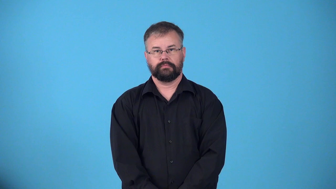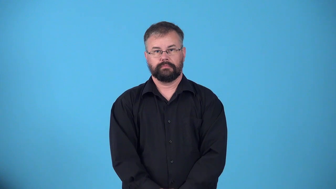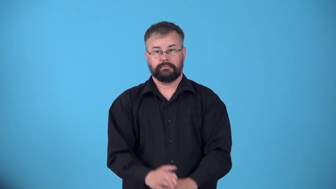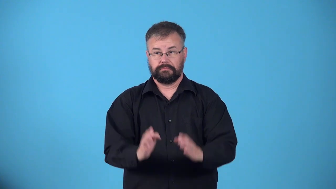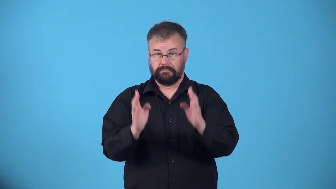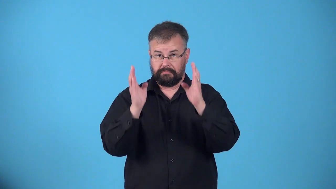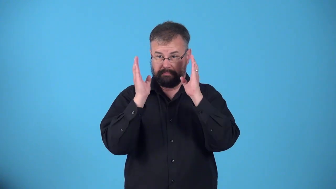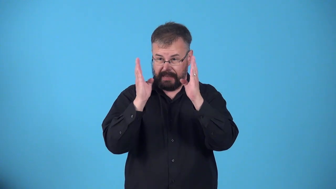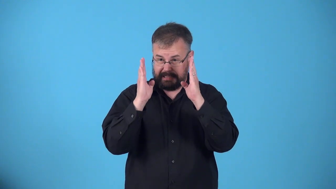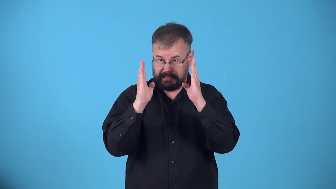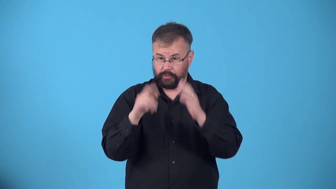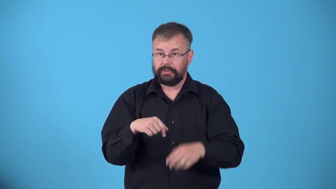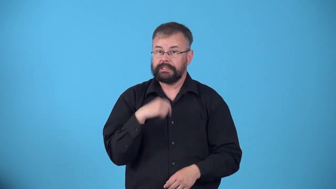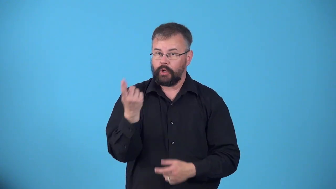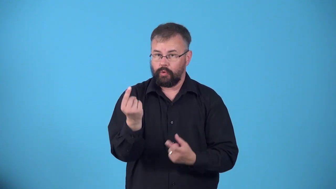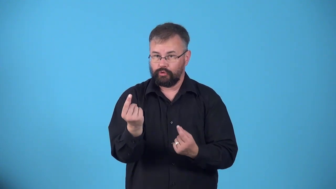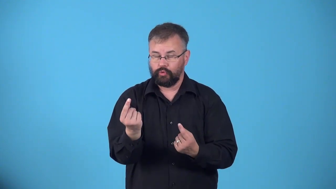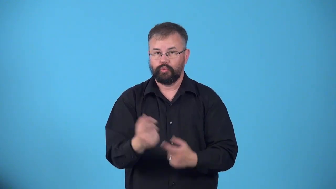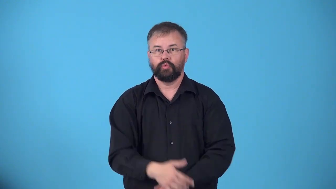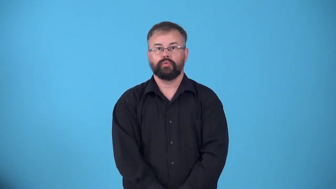listen